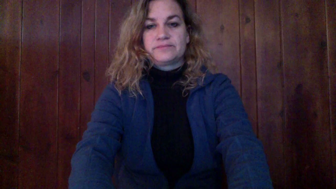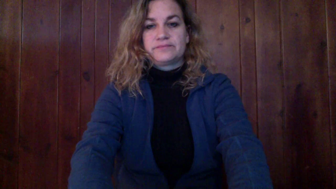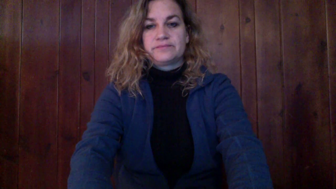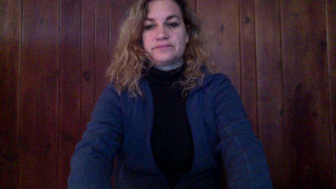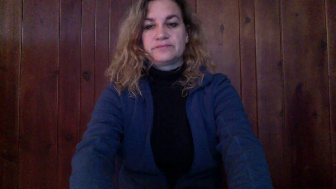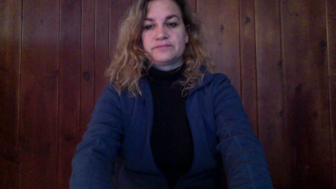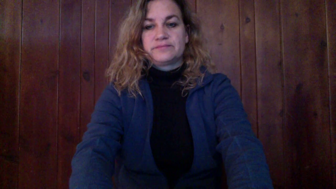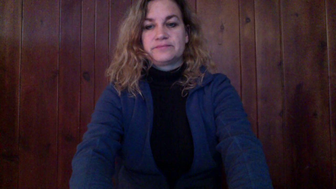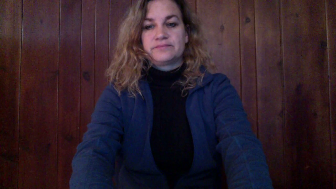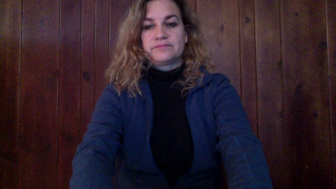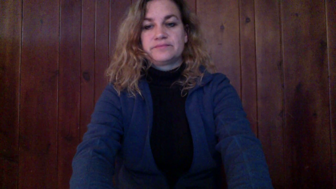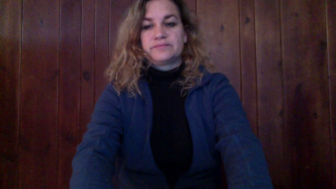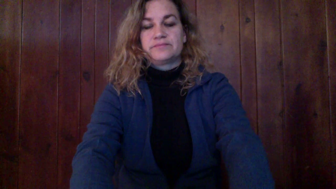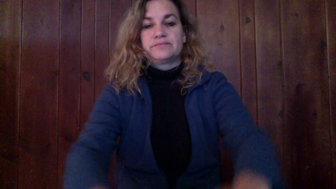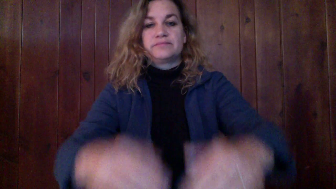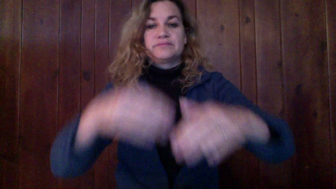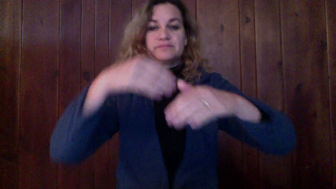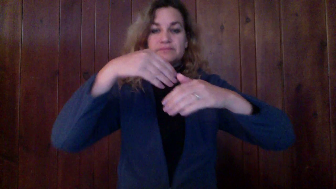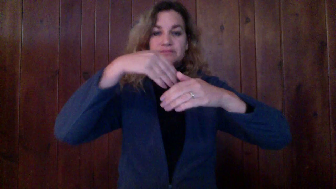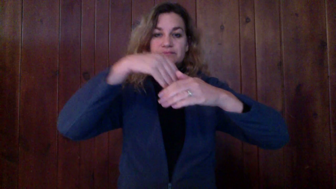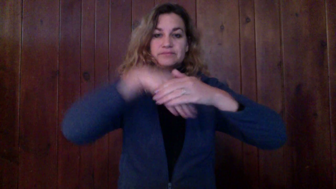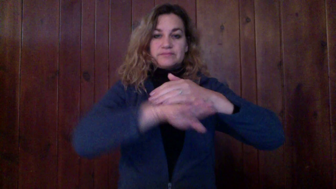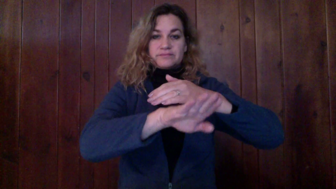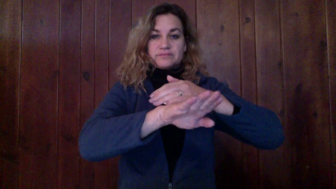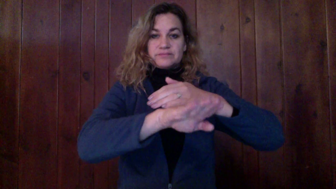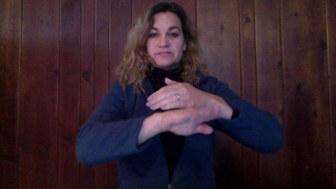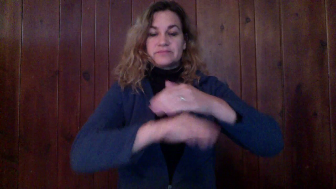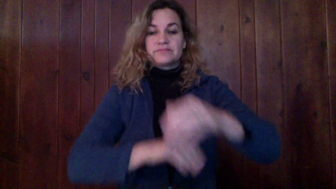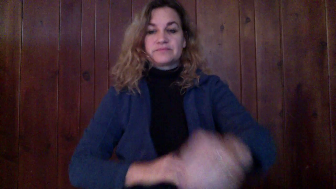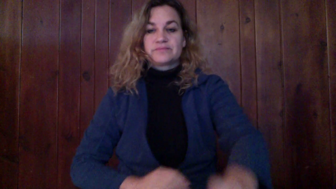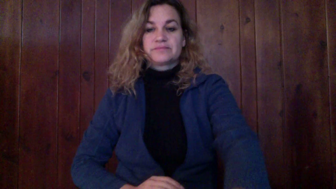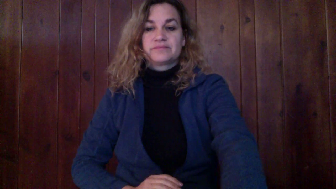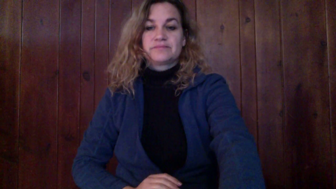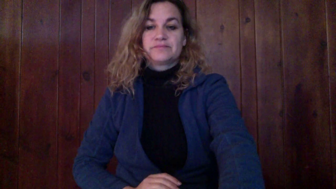ENTER